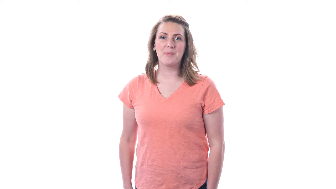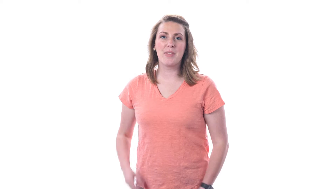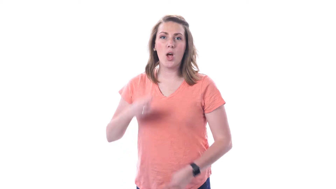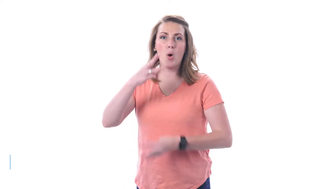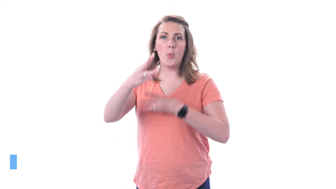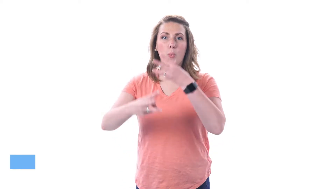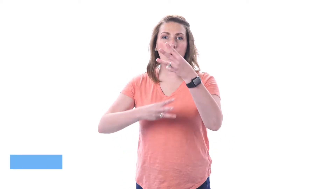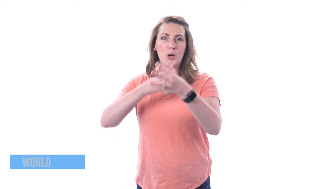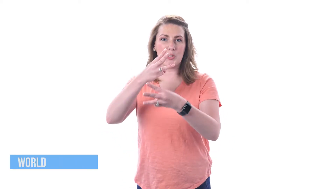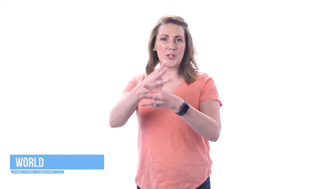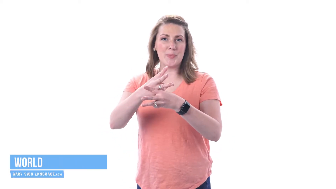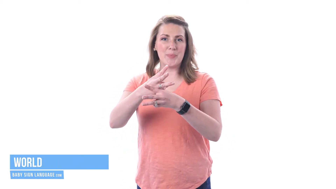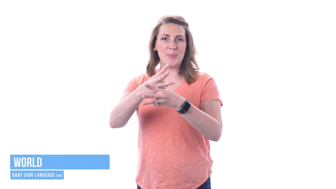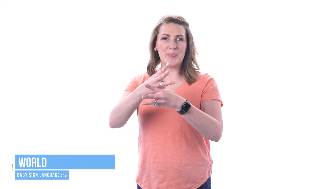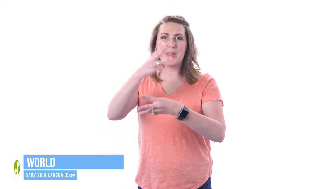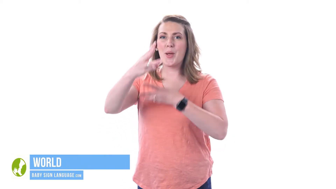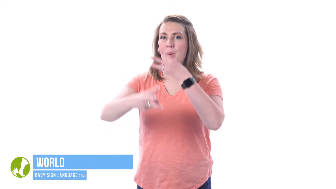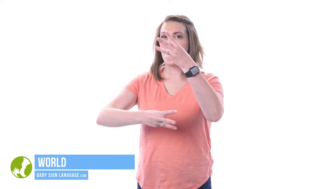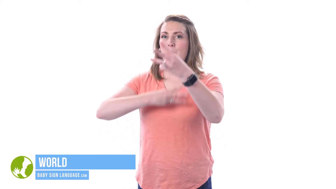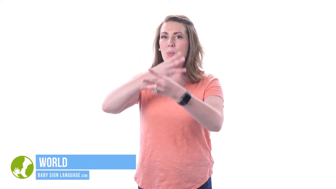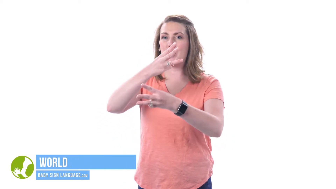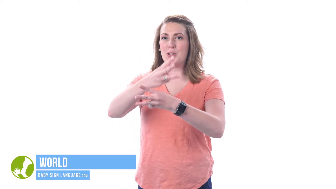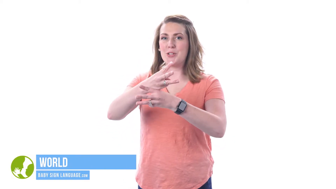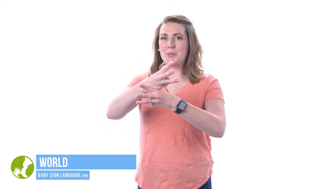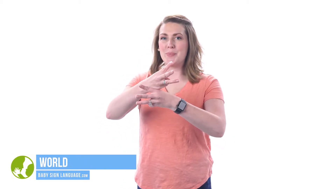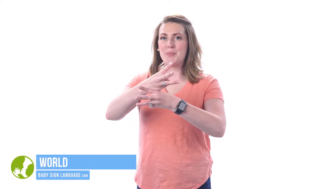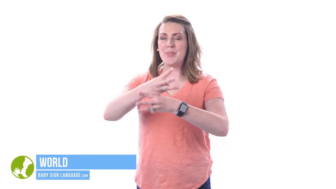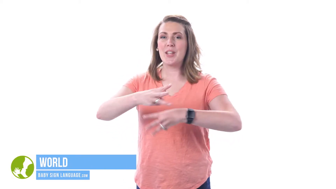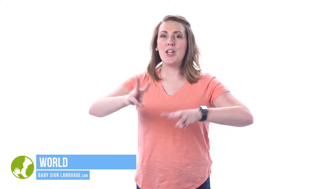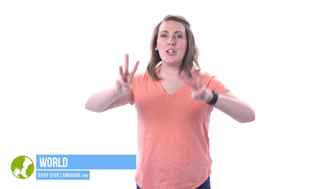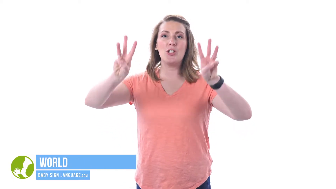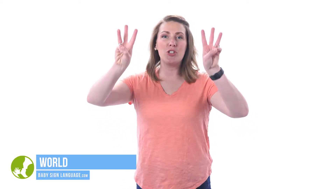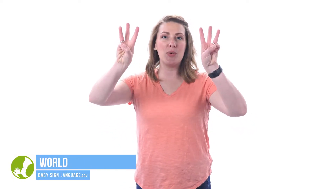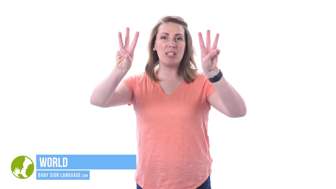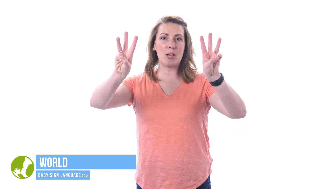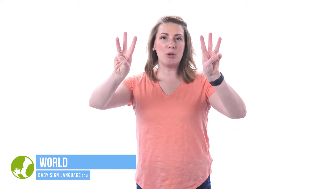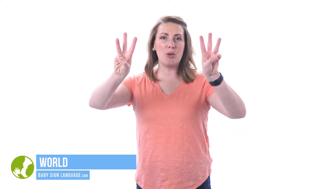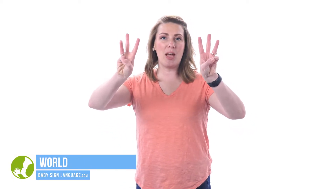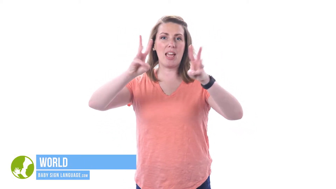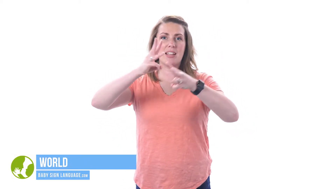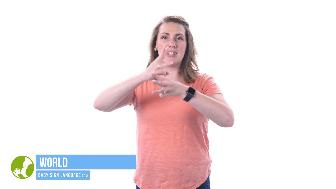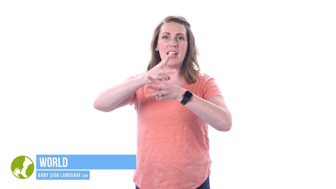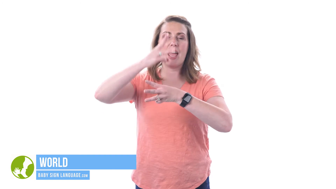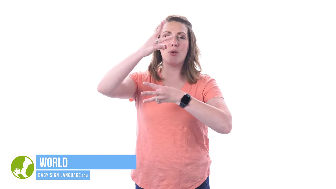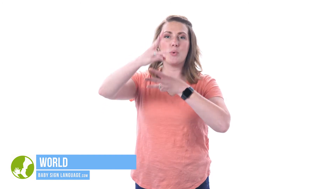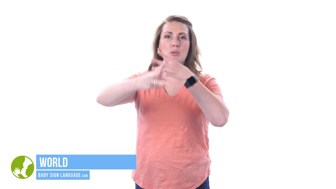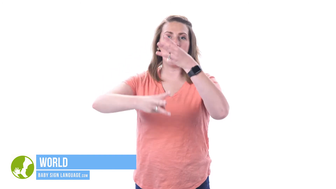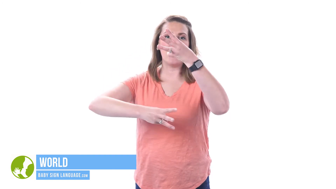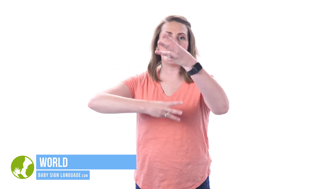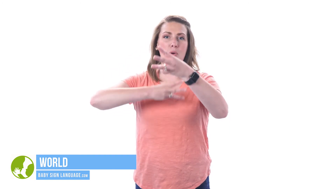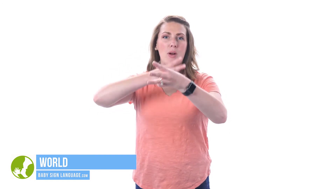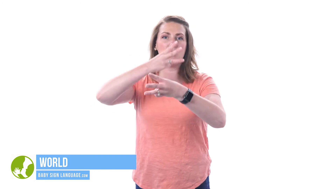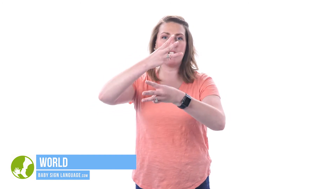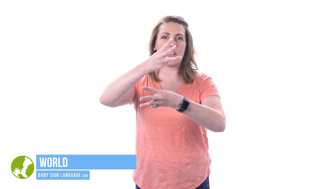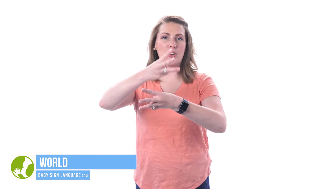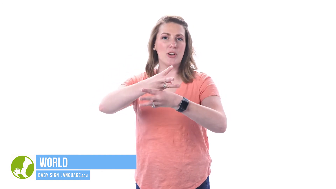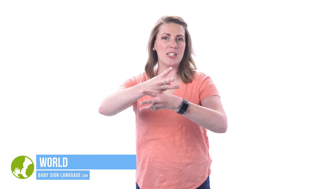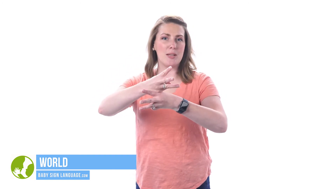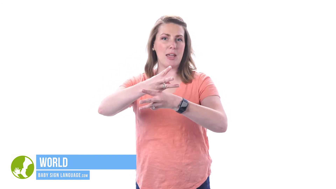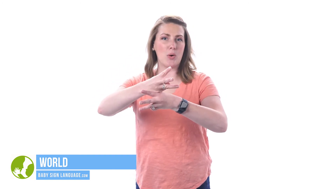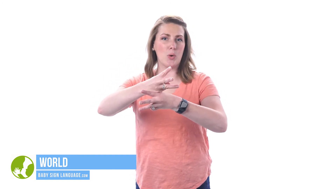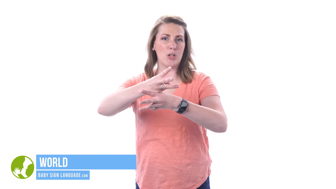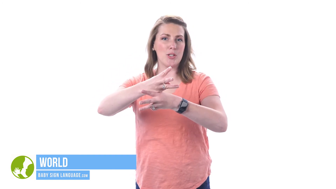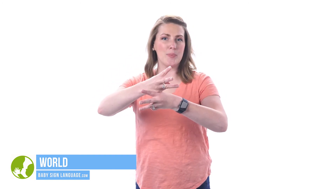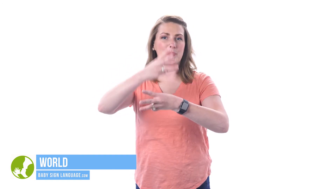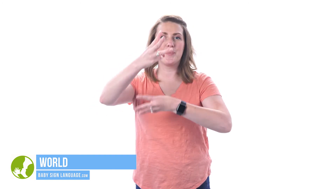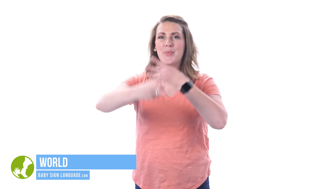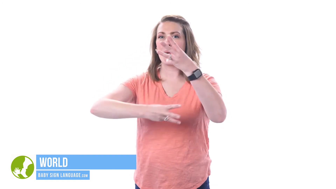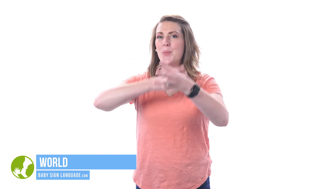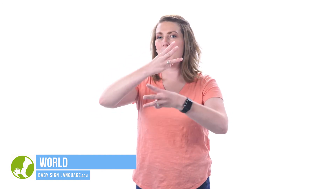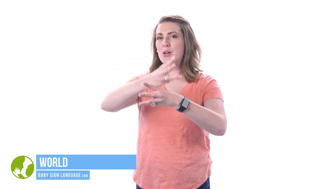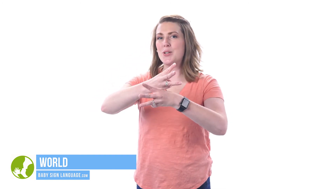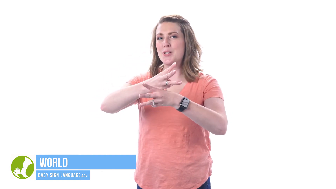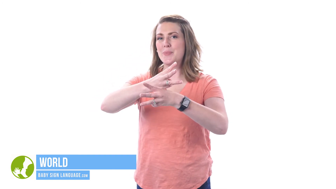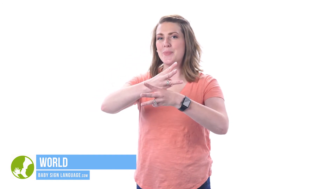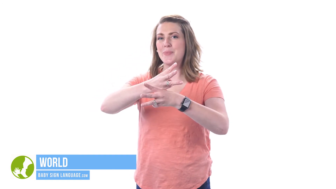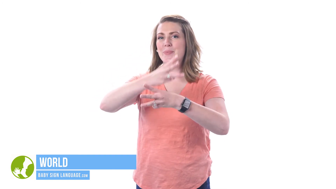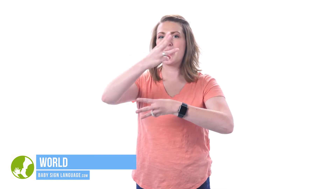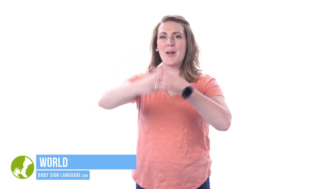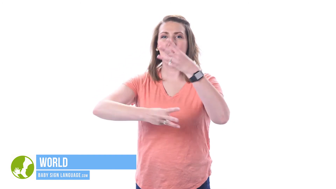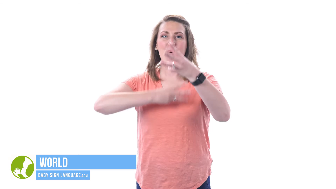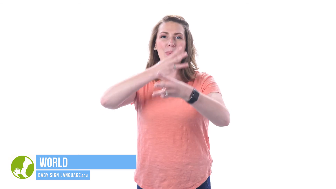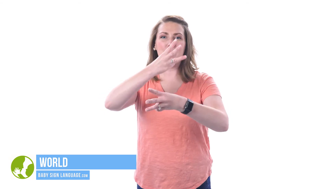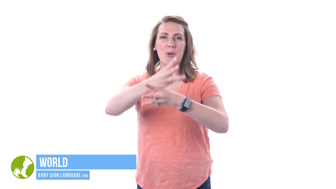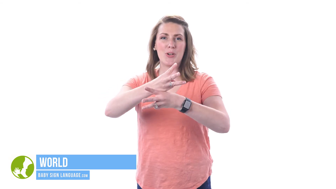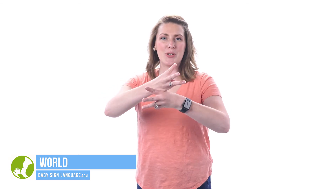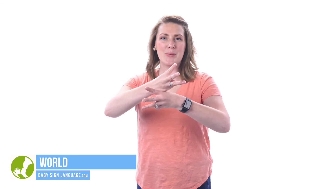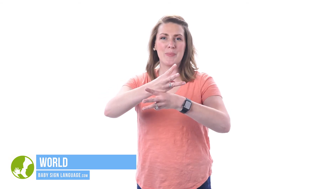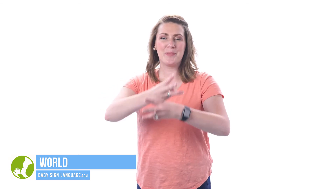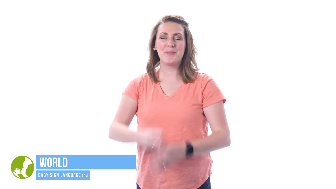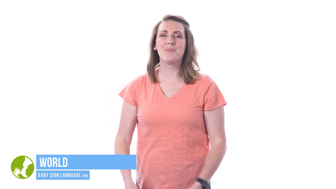World